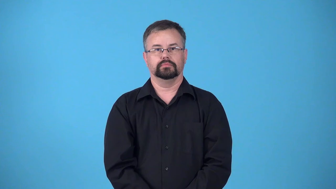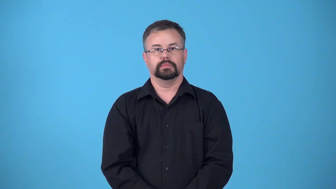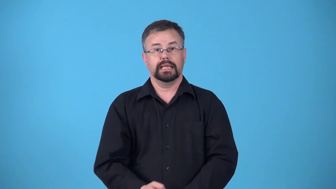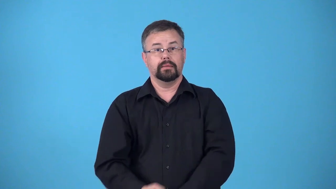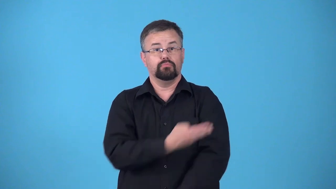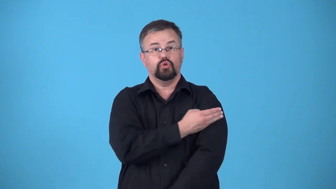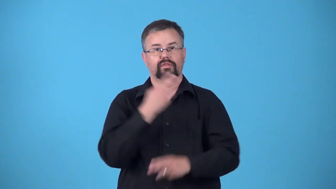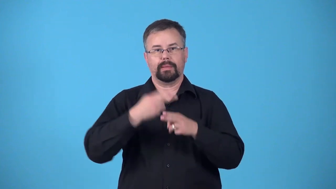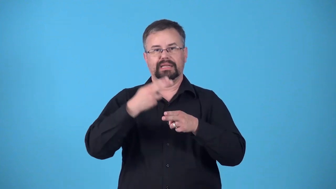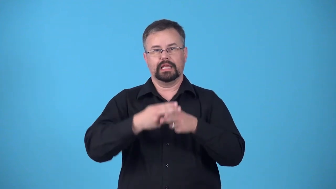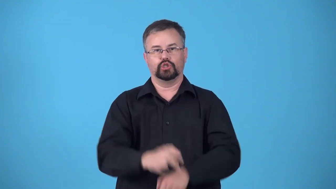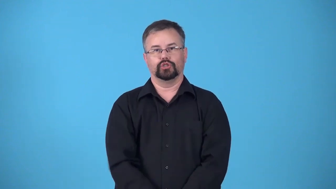burnish